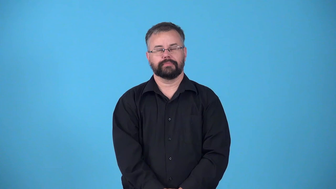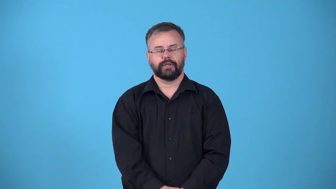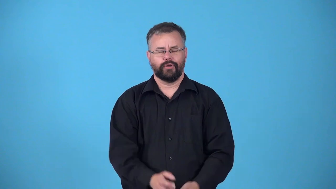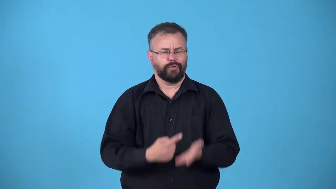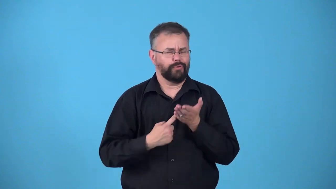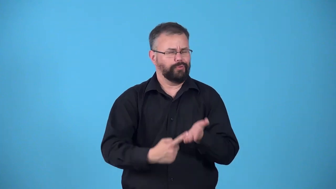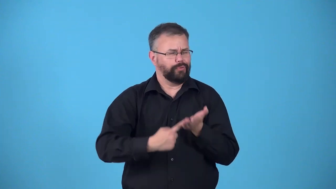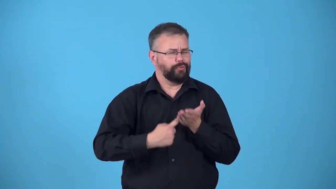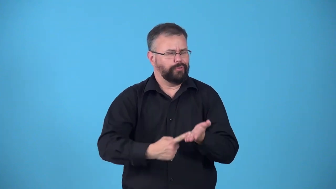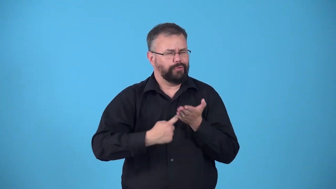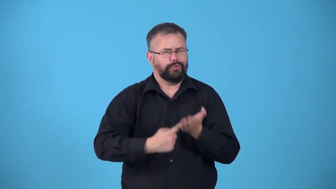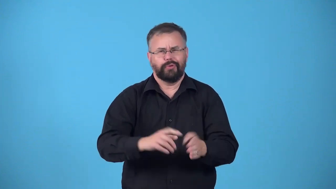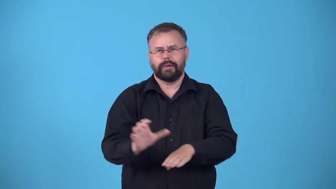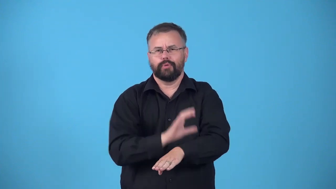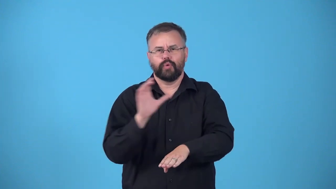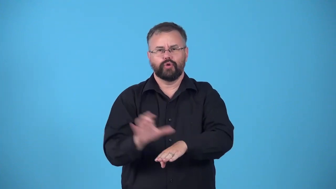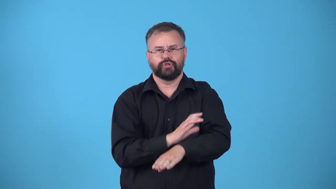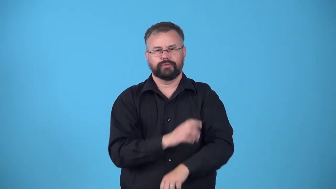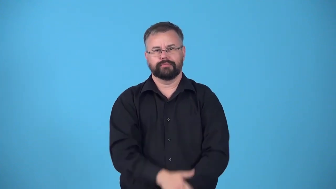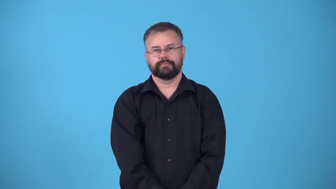geek out